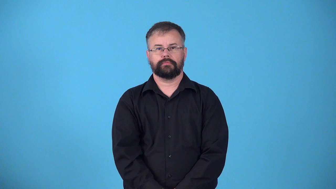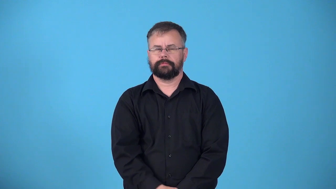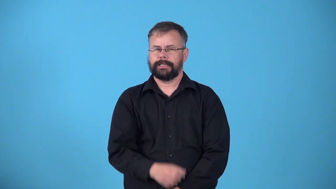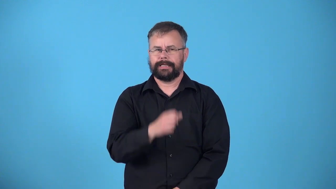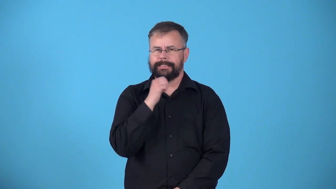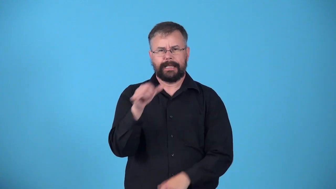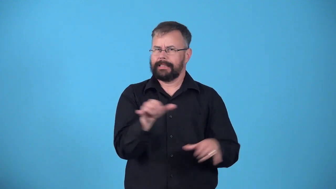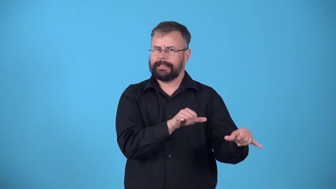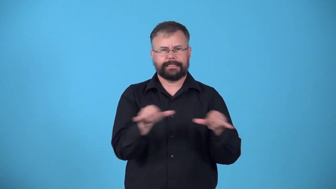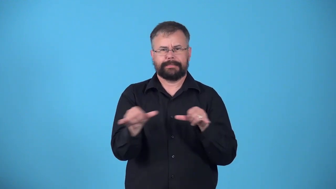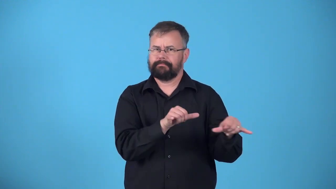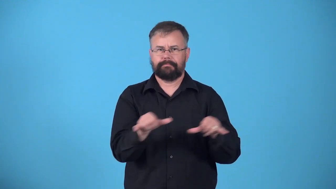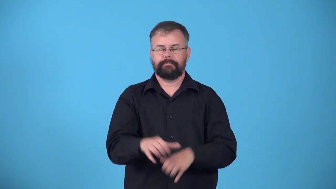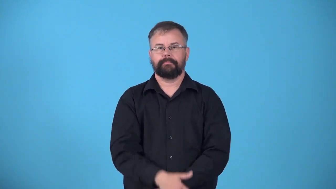incommensurable